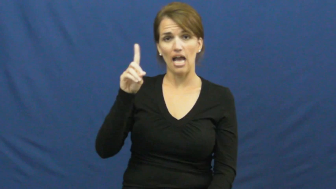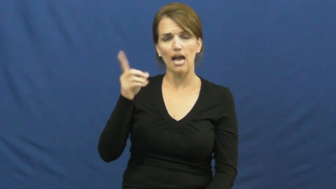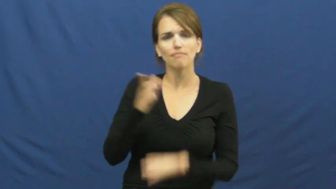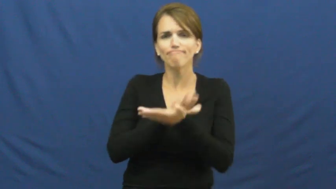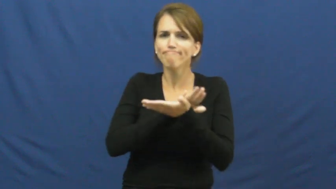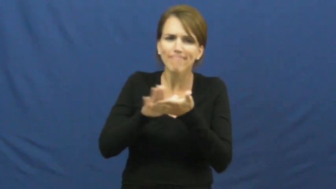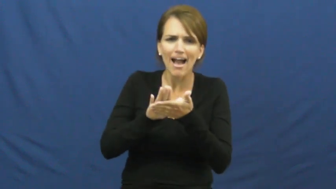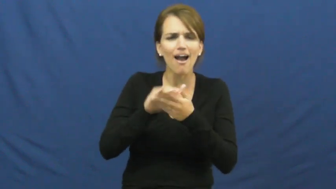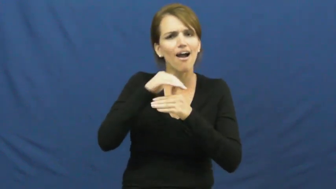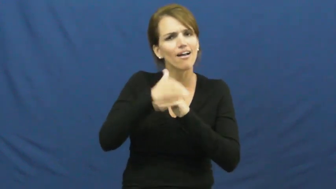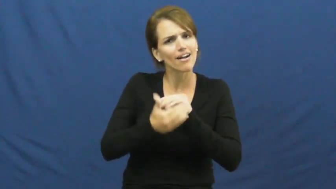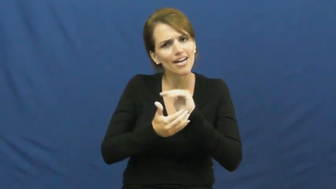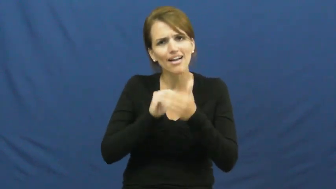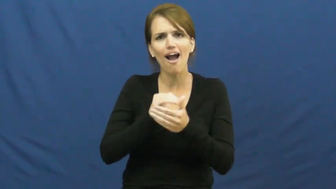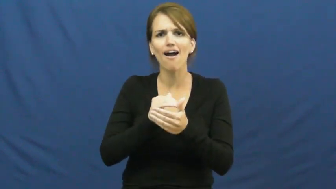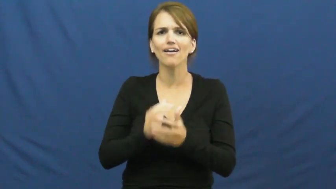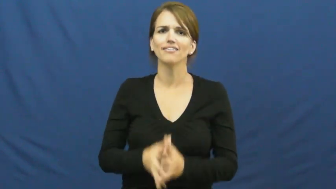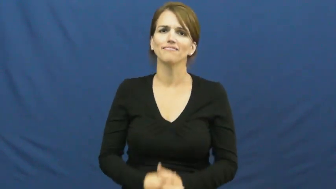generous,gentle,goodhearted